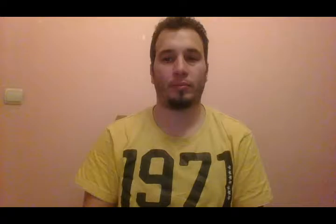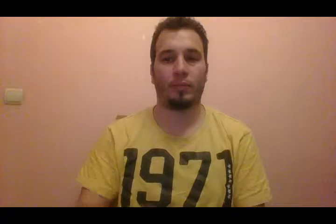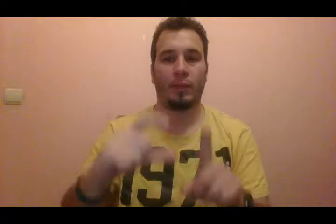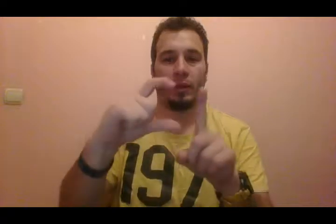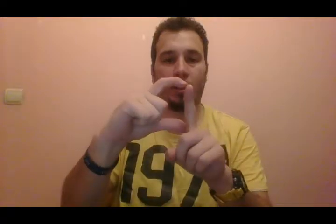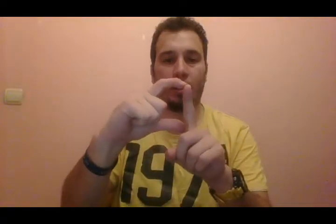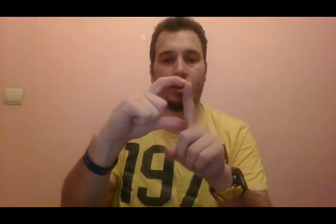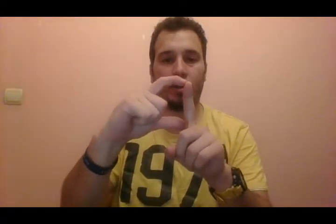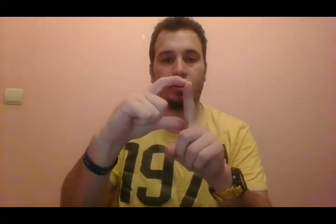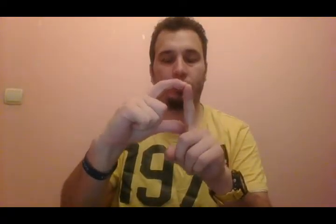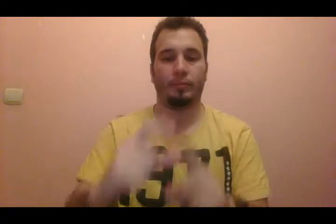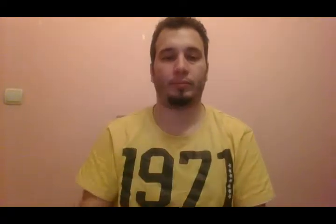letterd